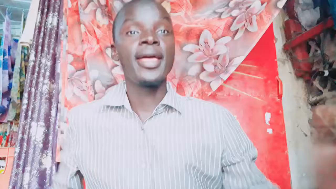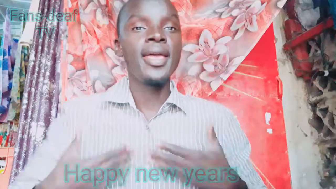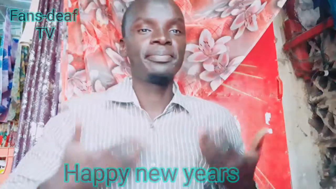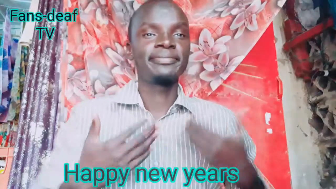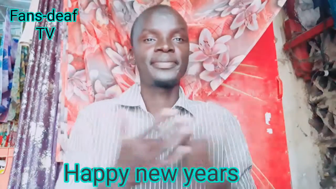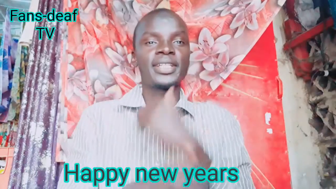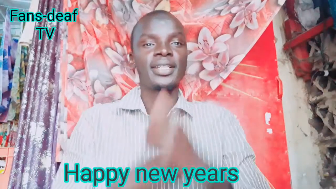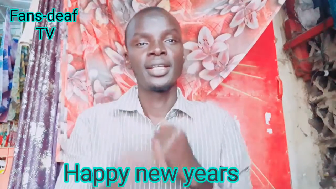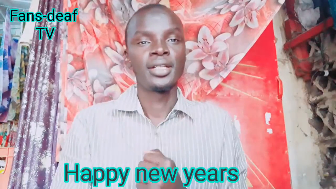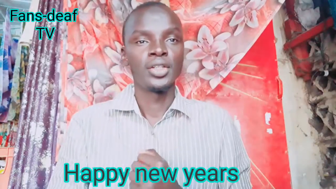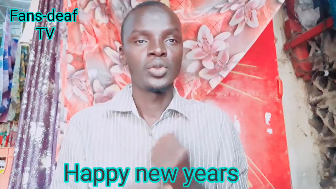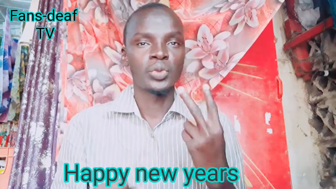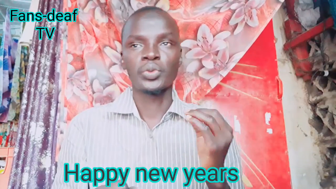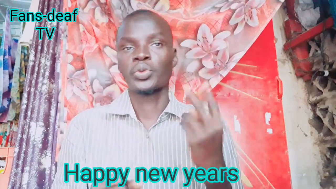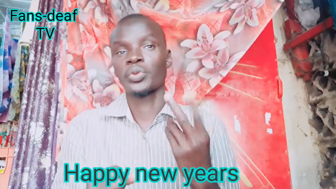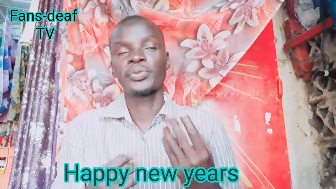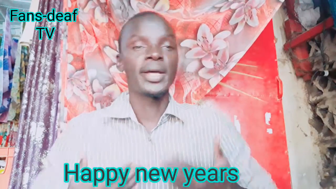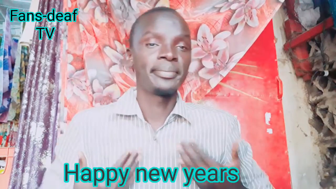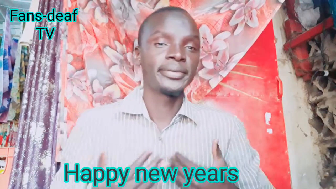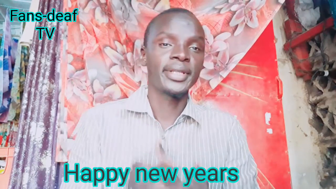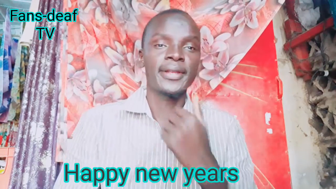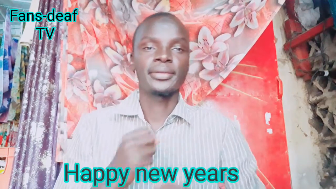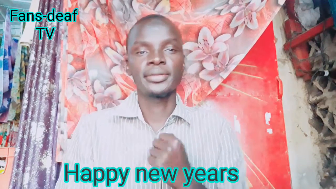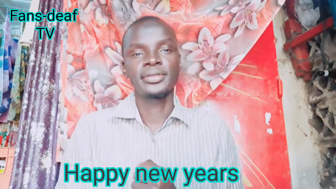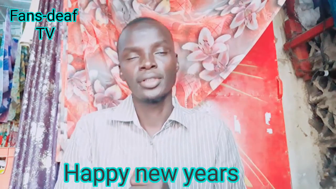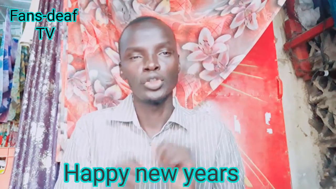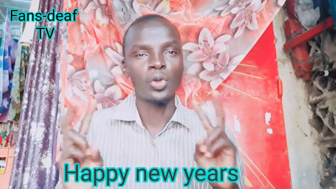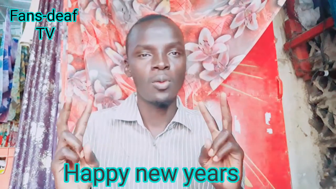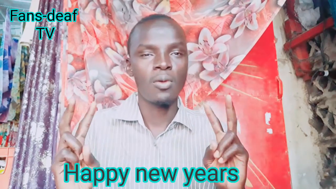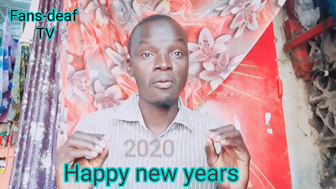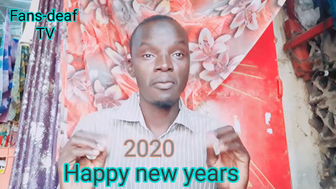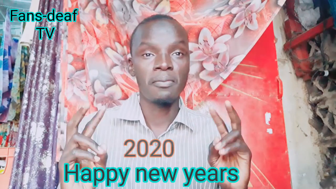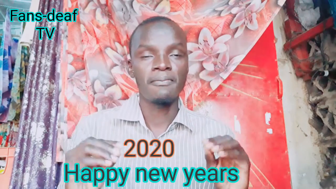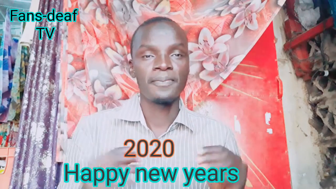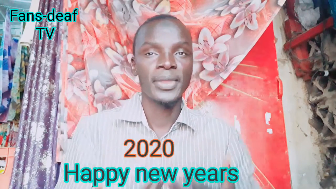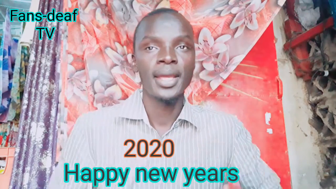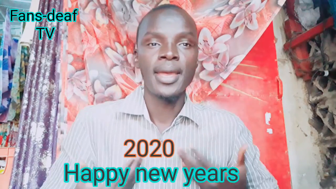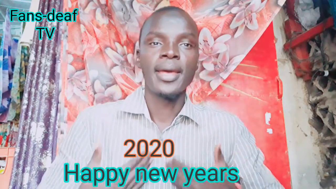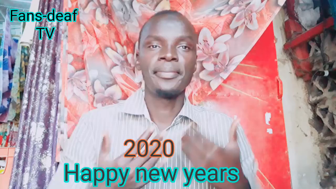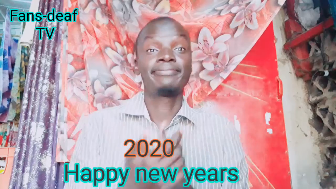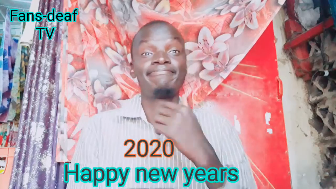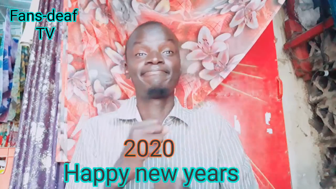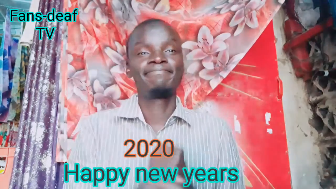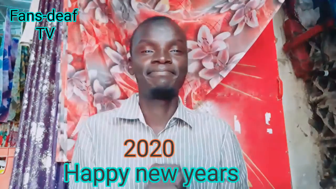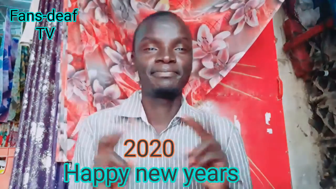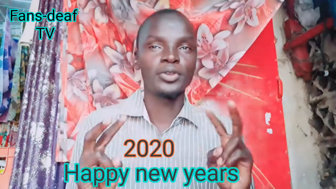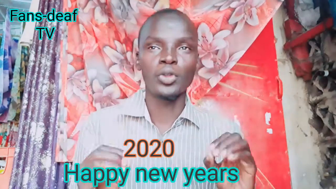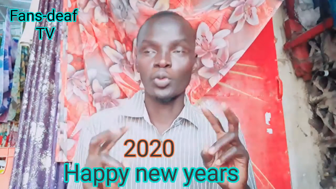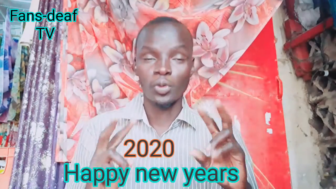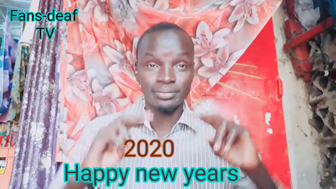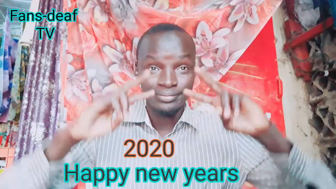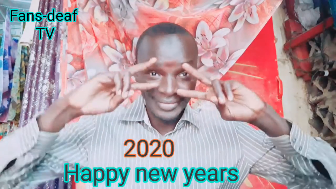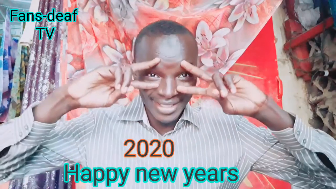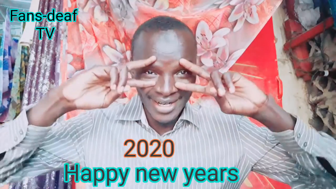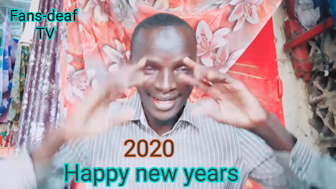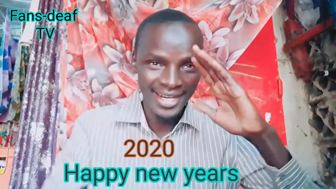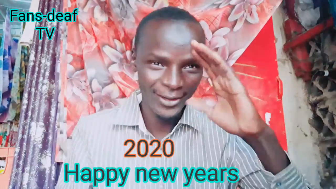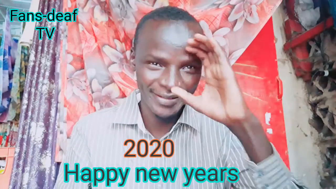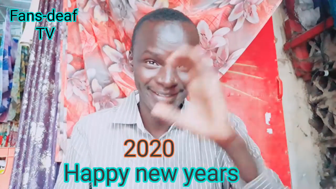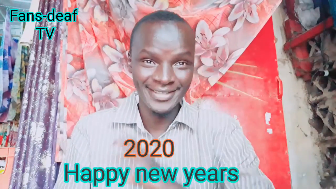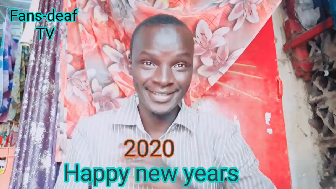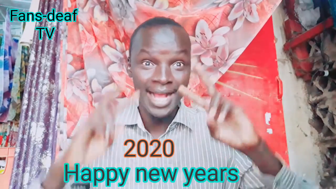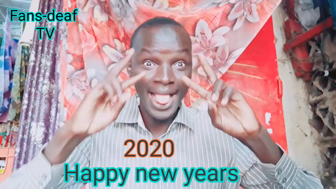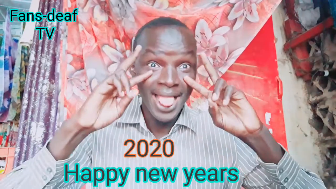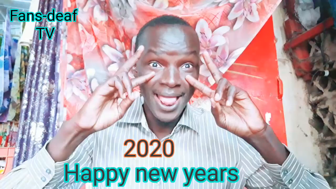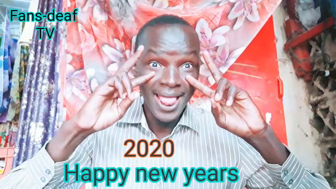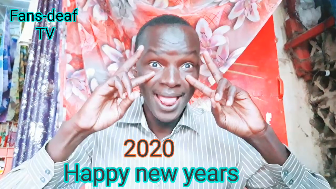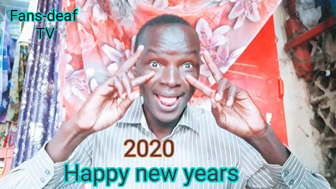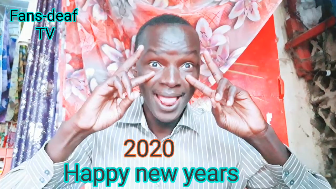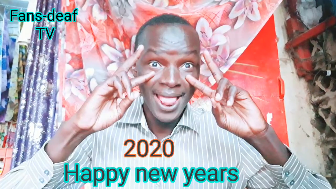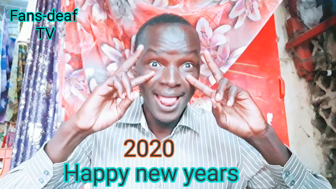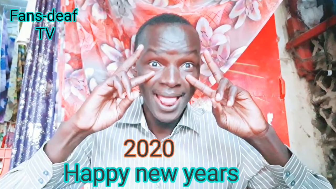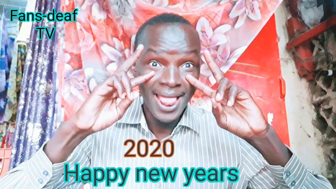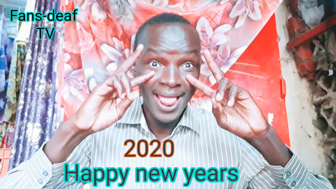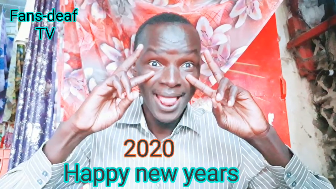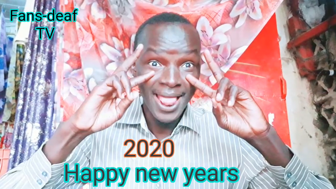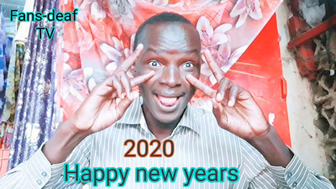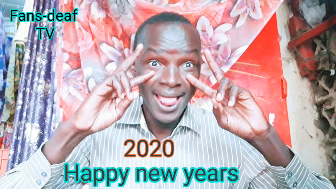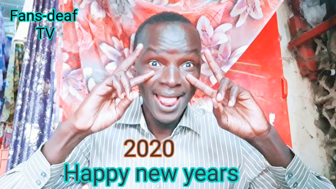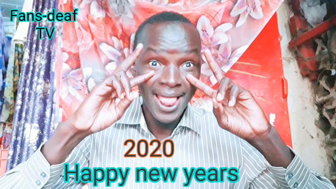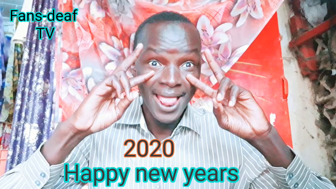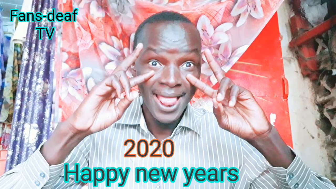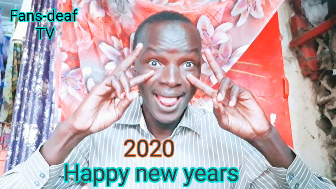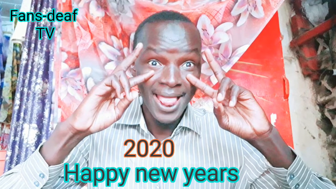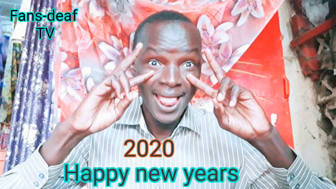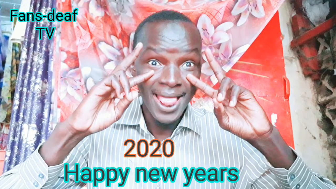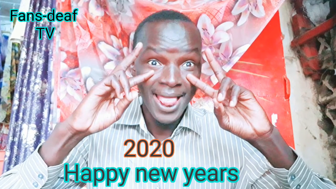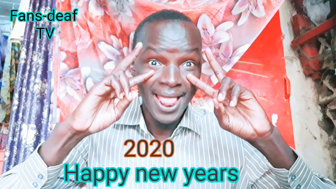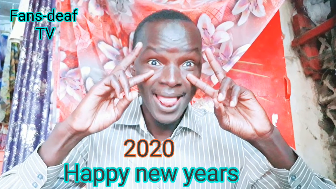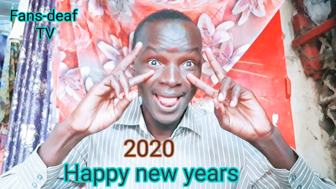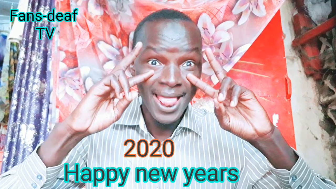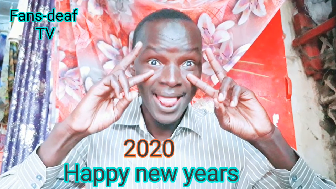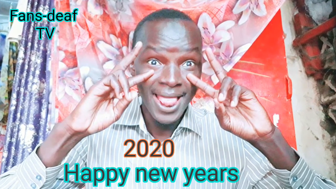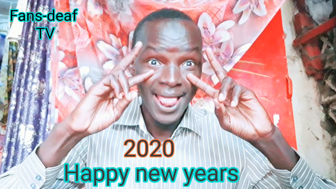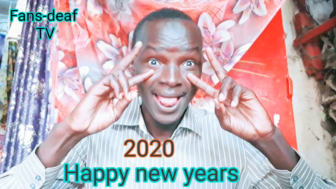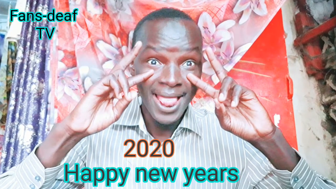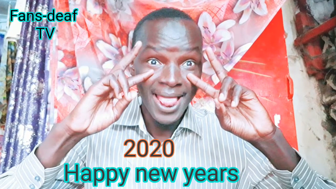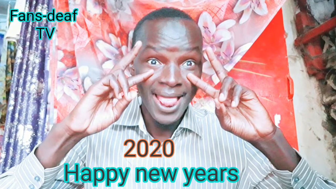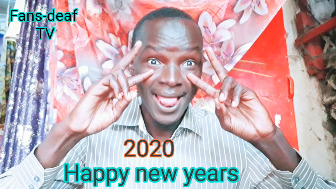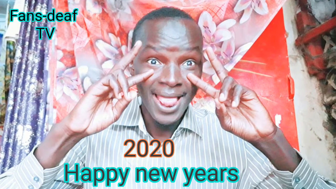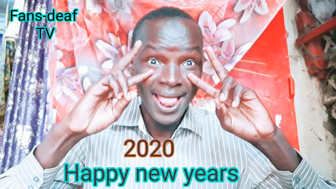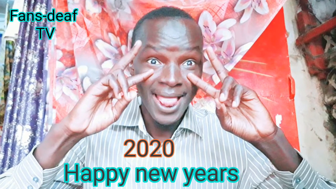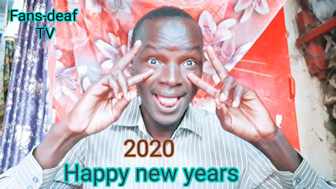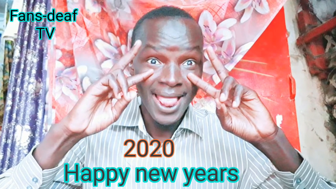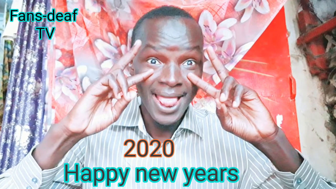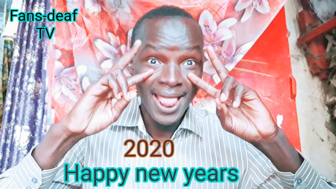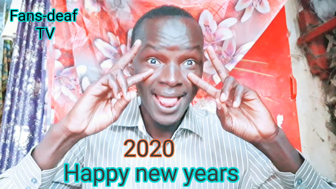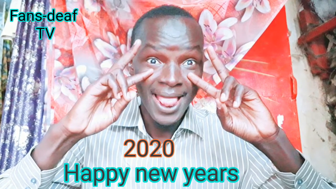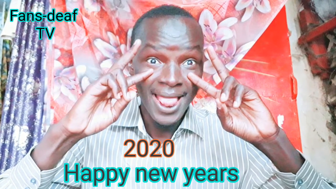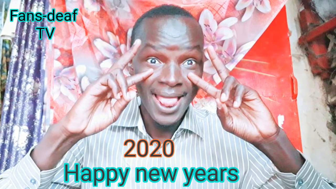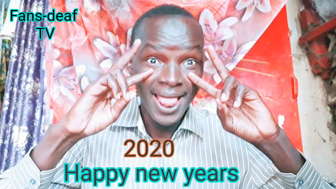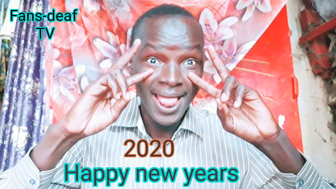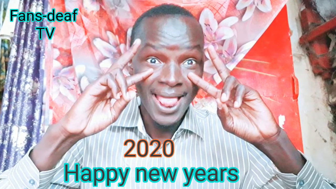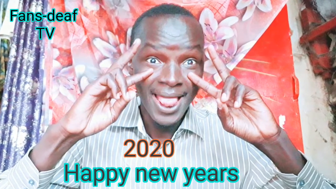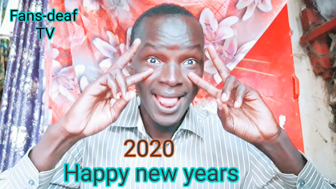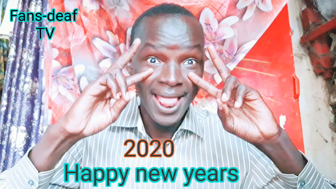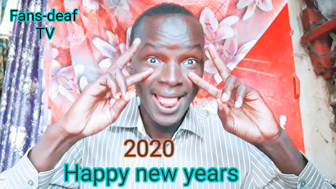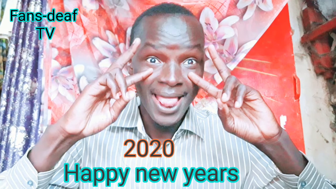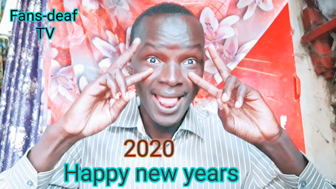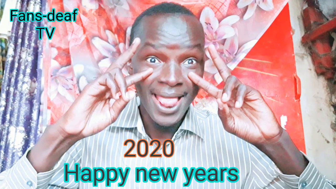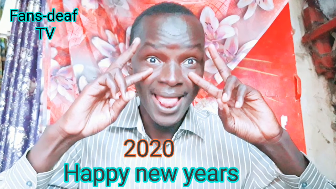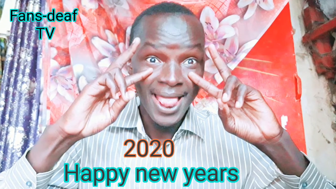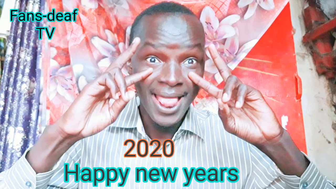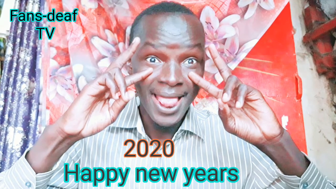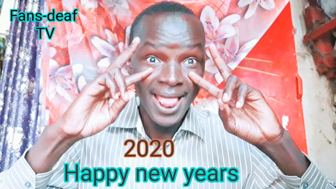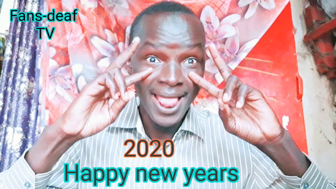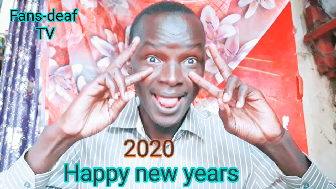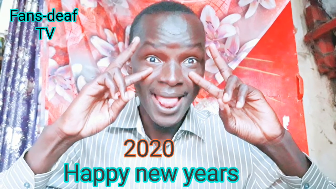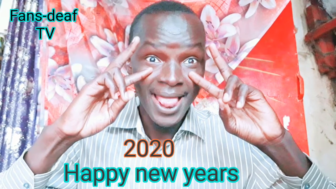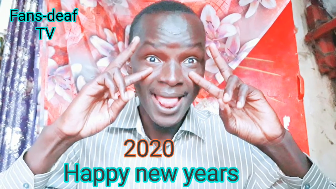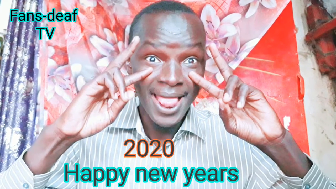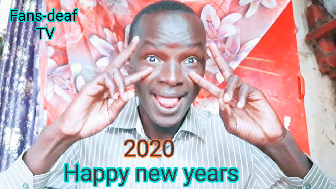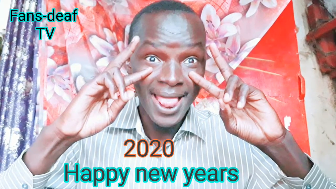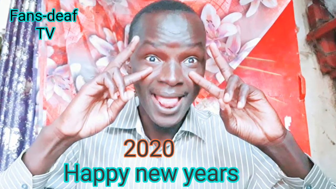Happy new year